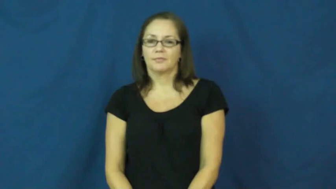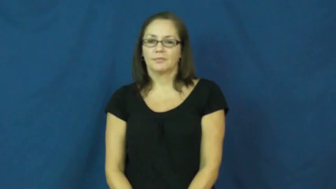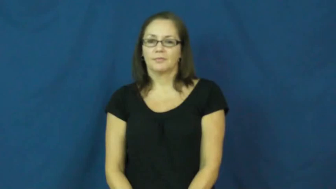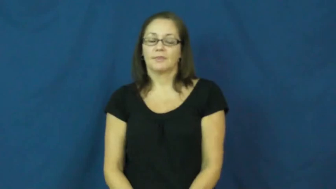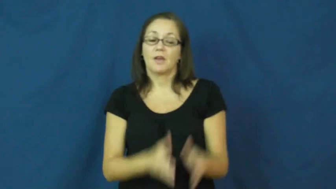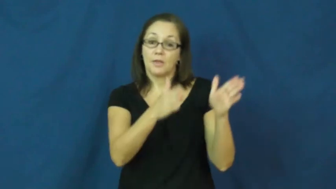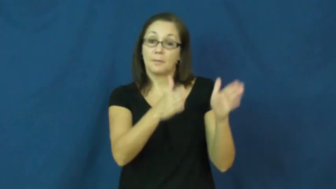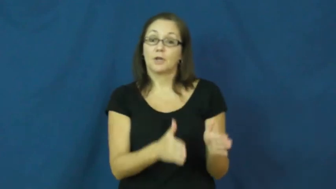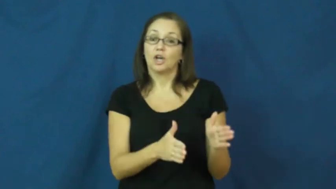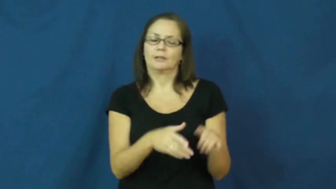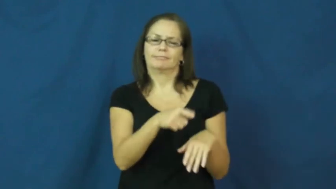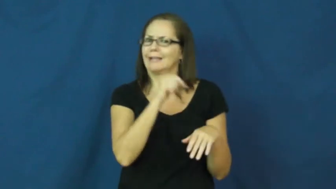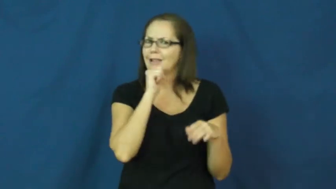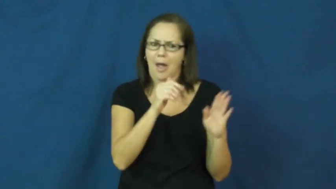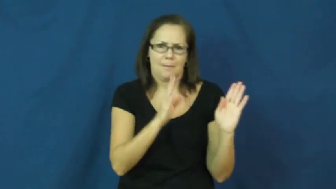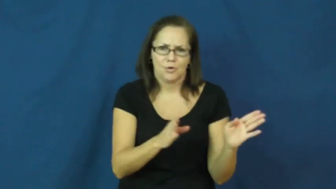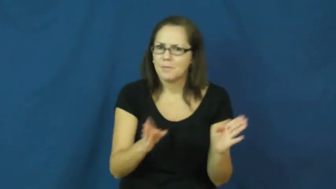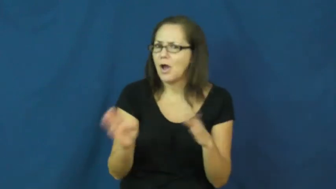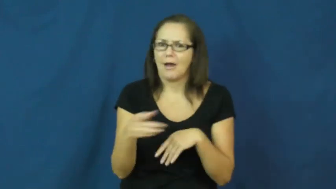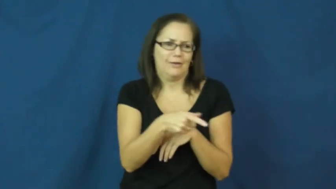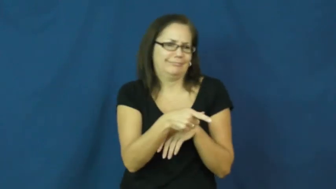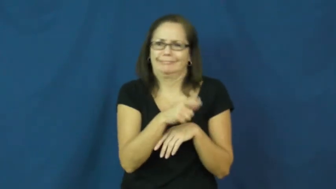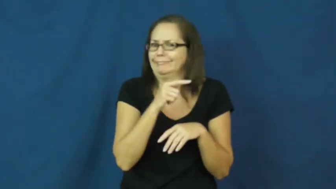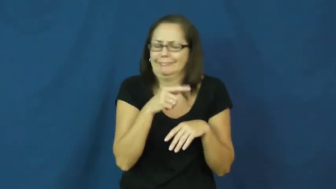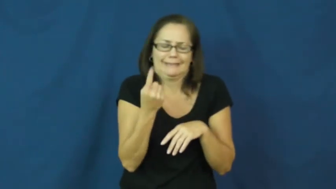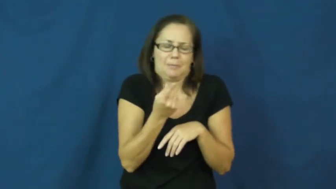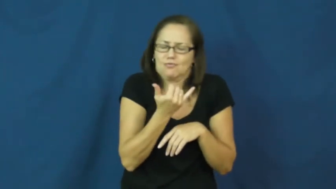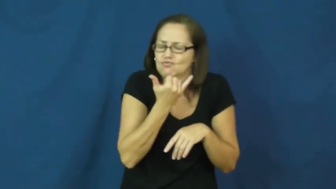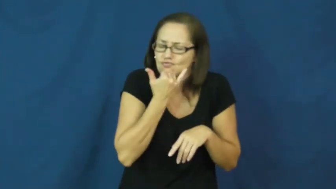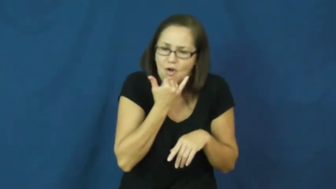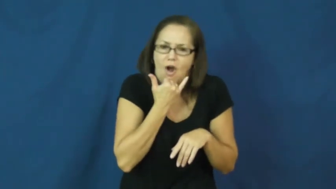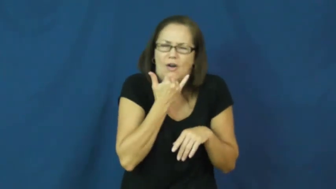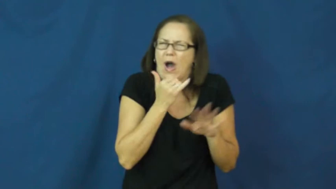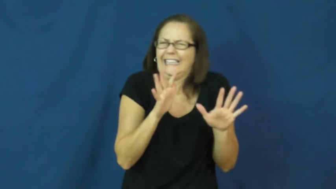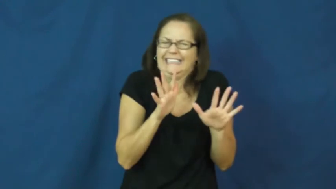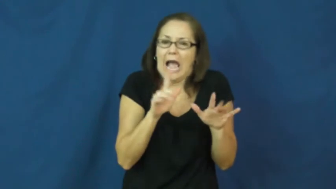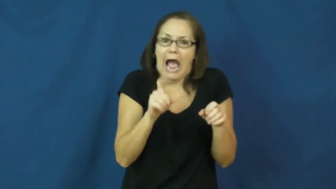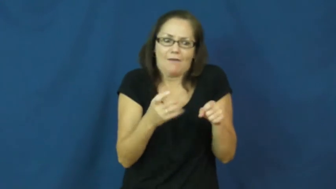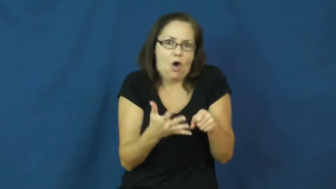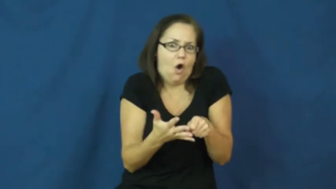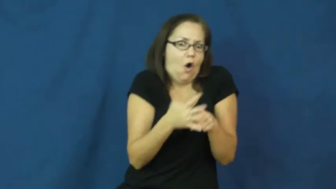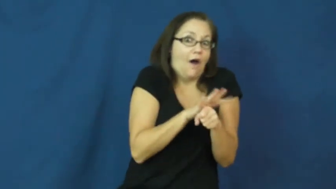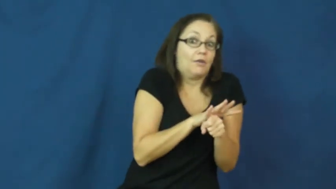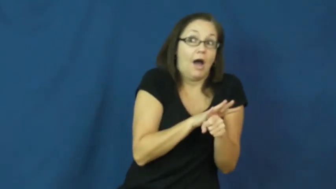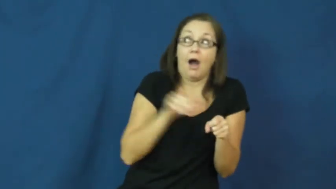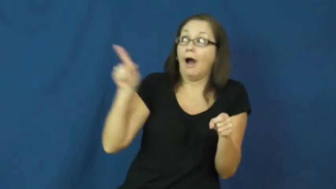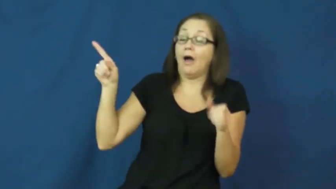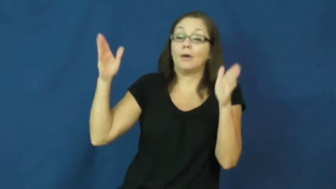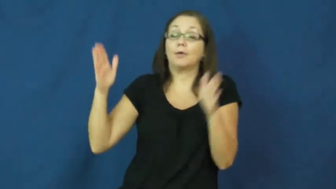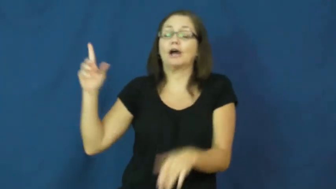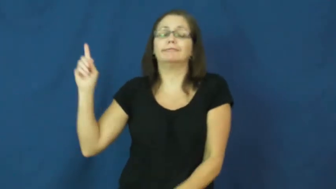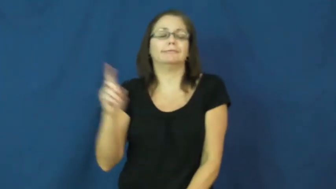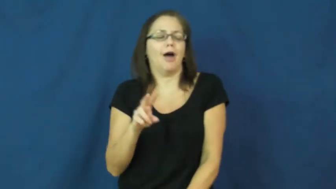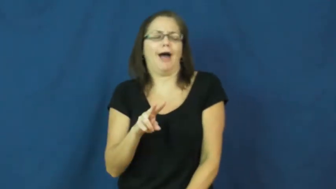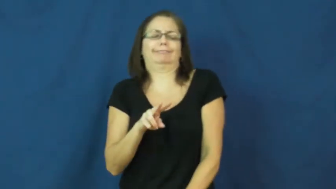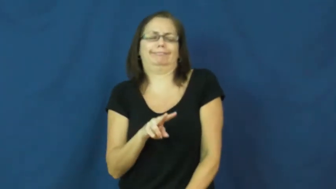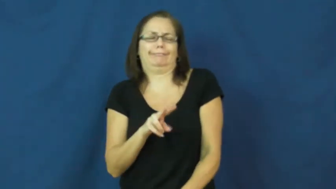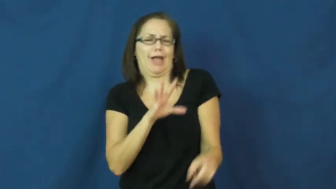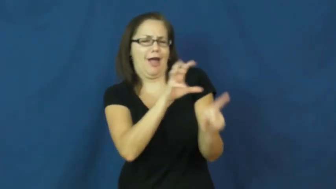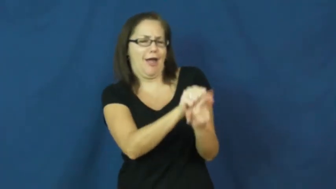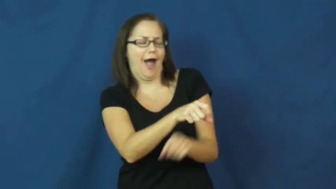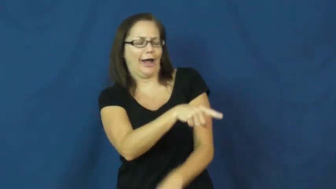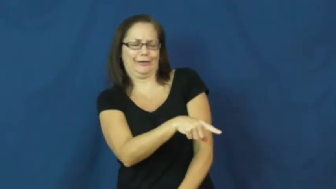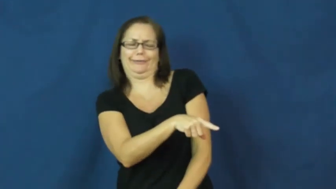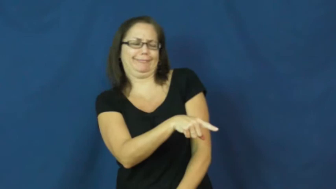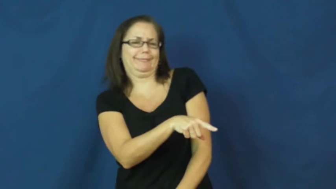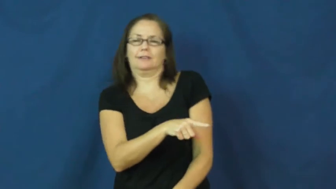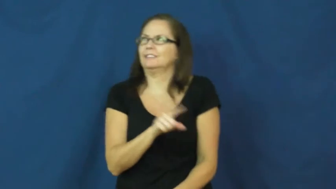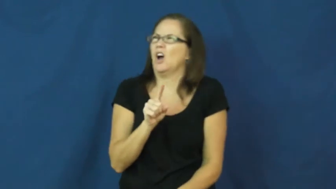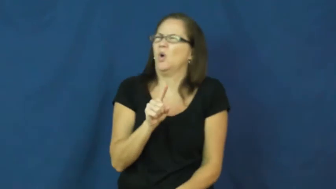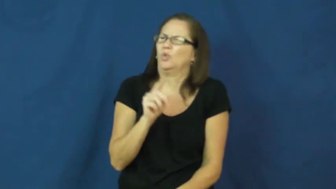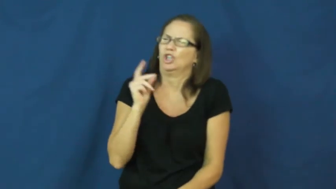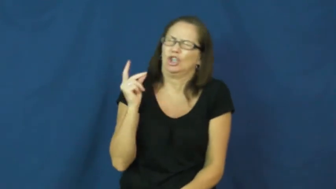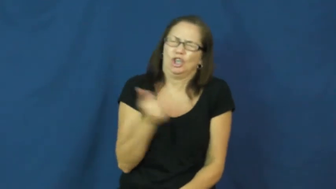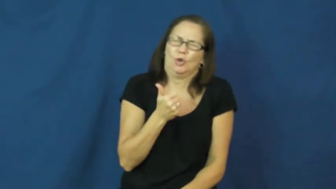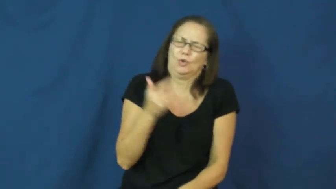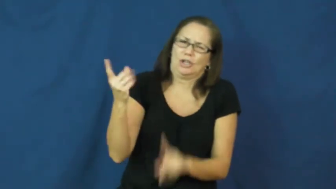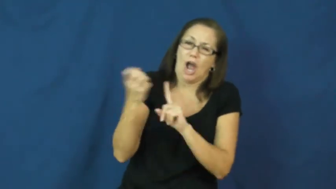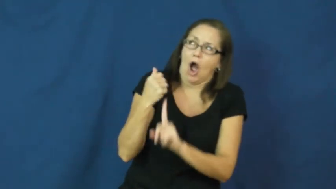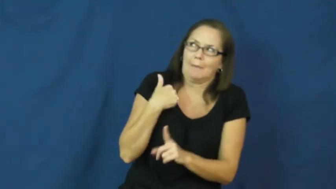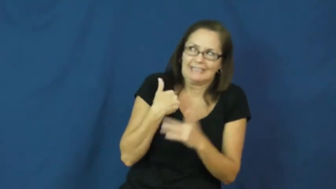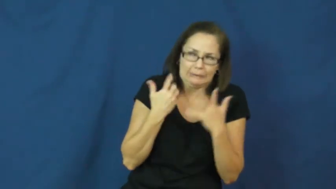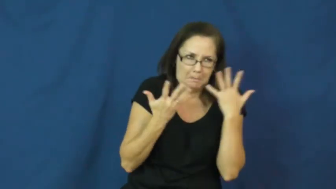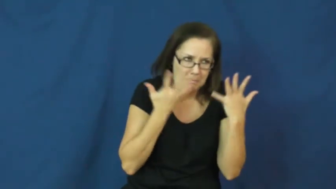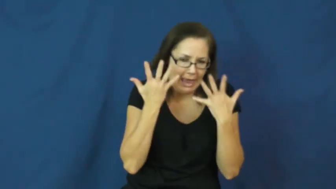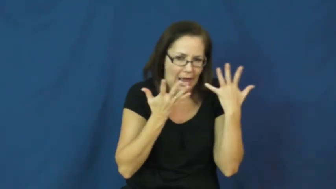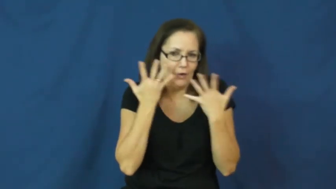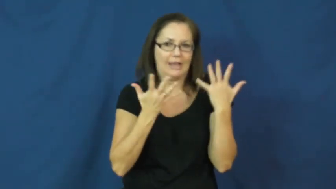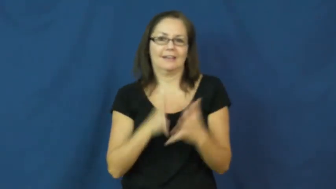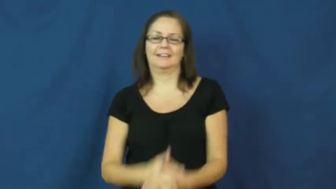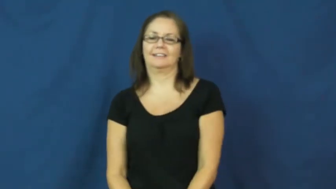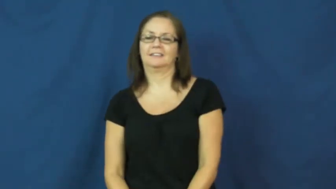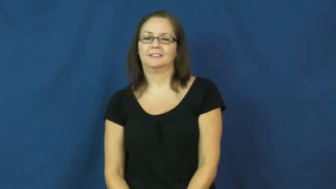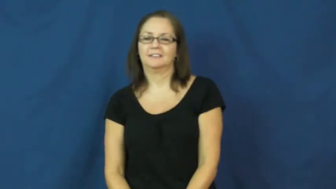caught with your pants down